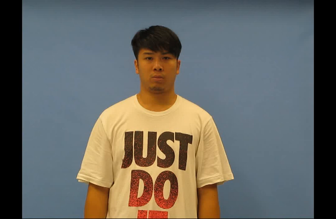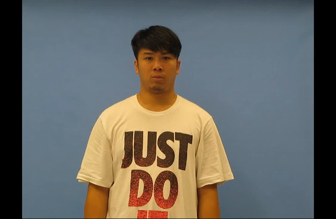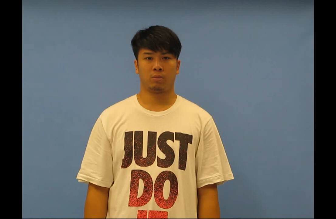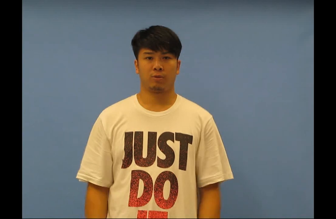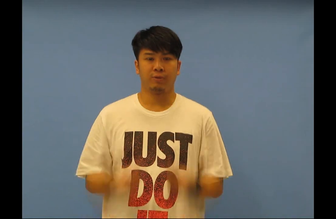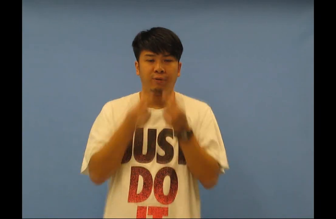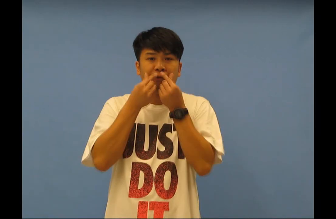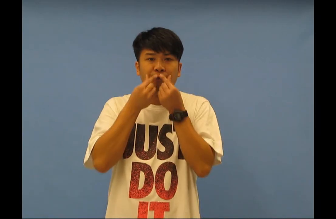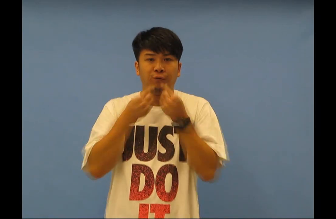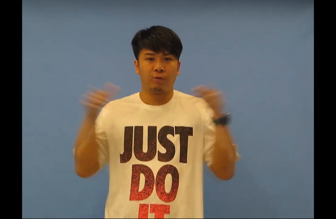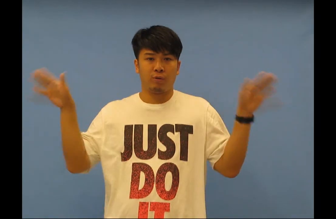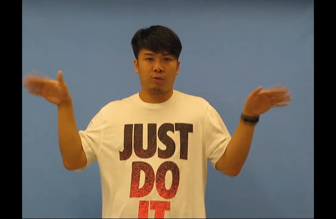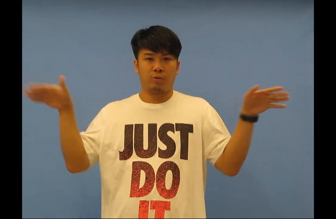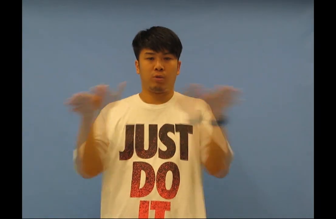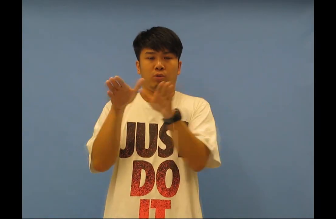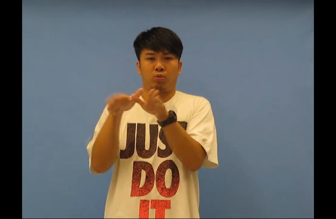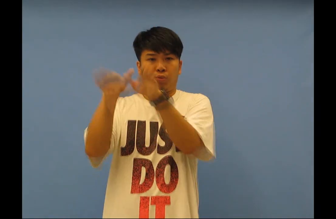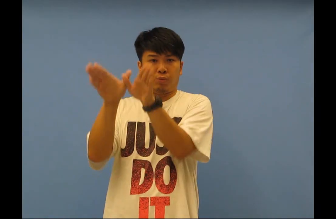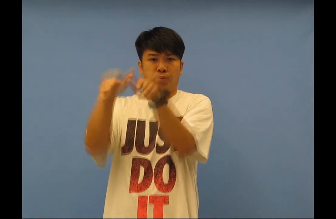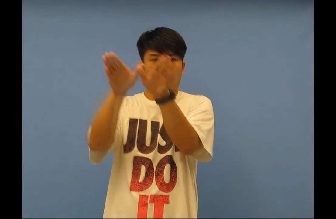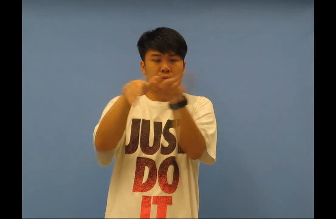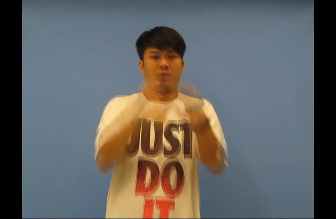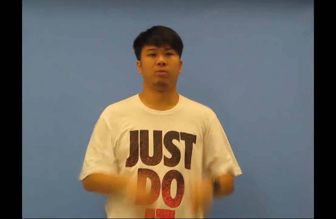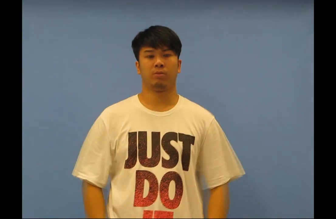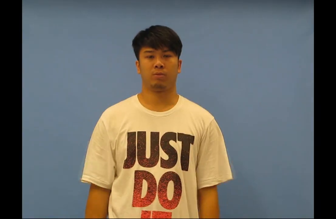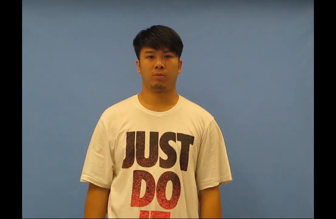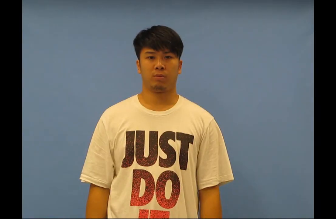bat